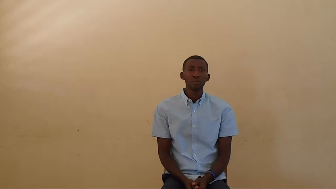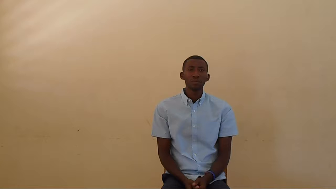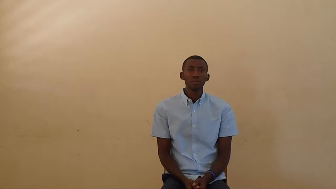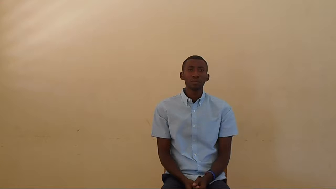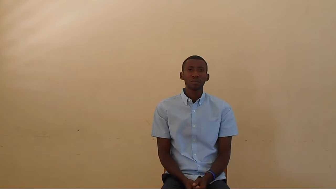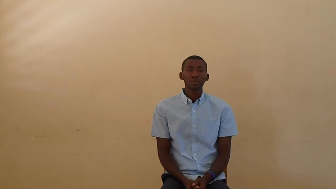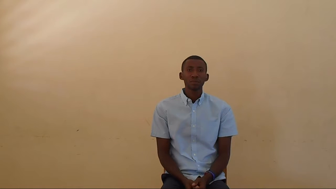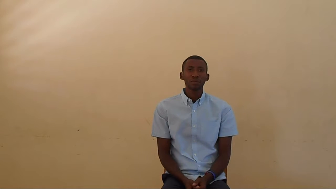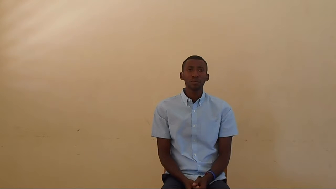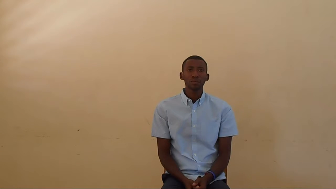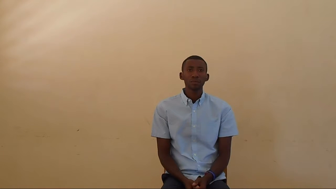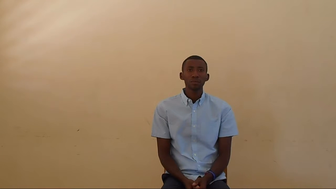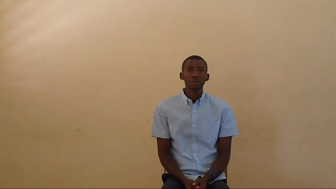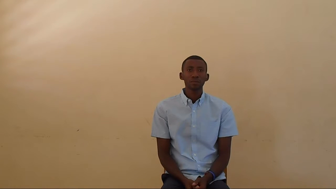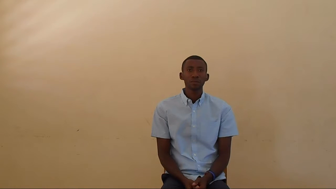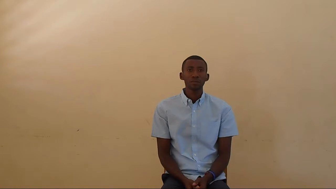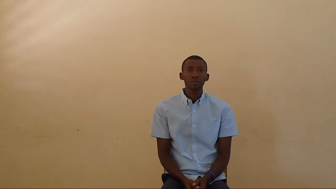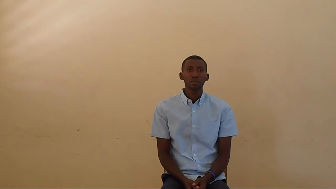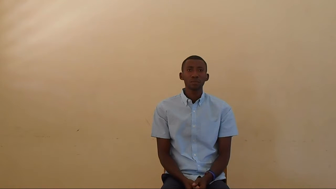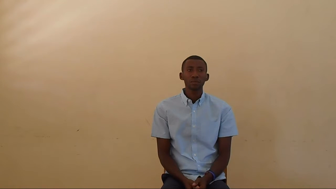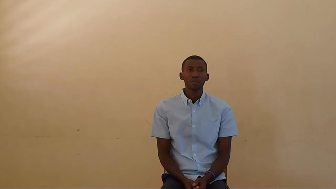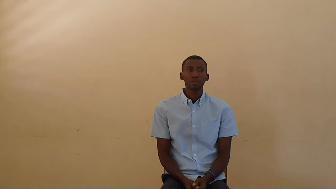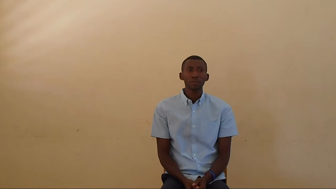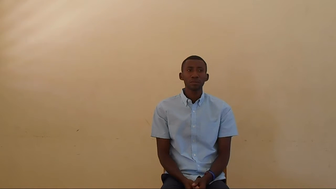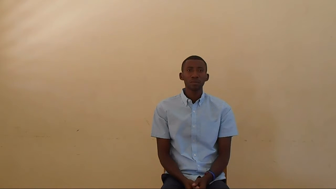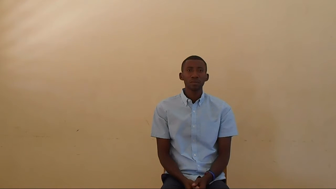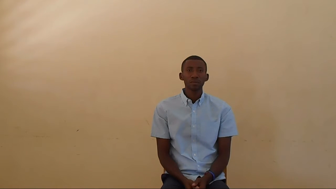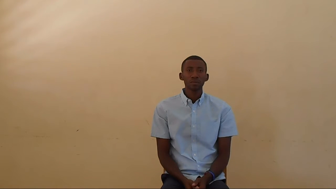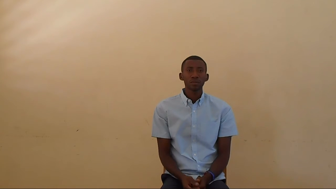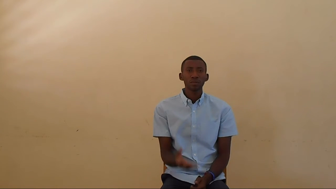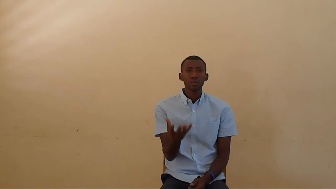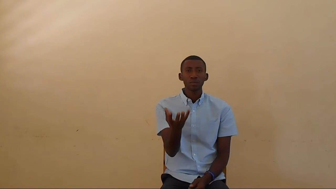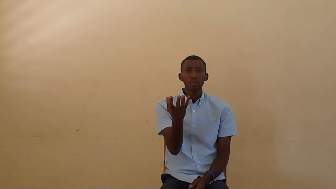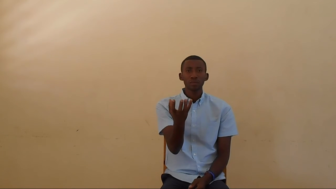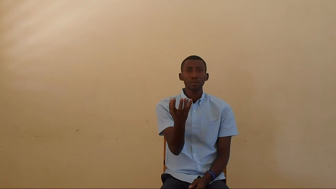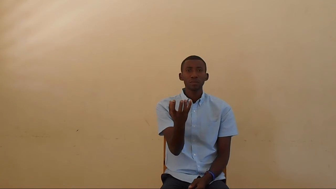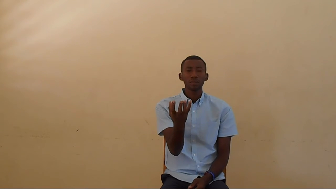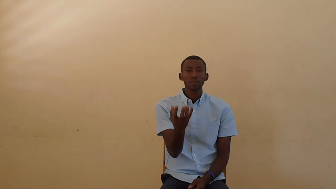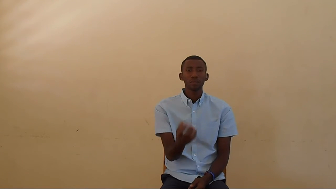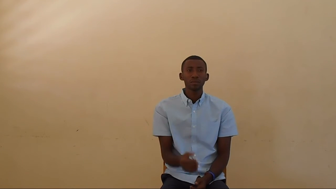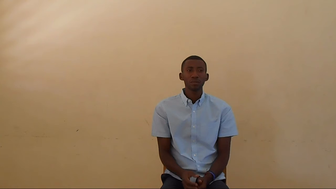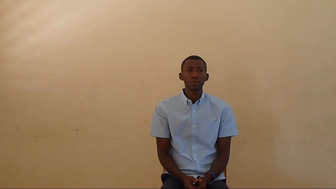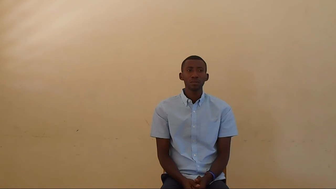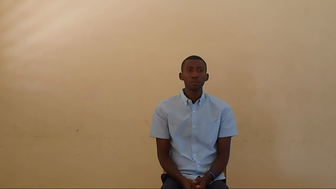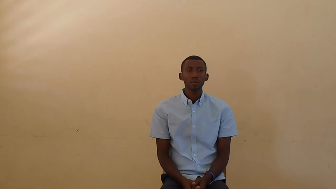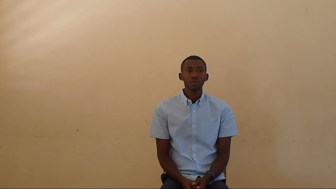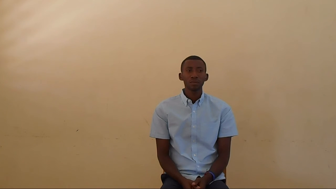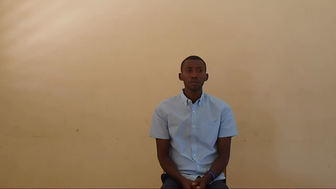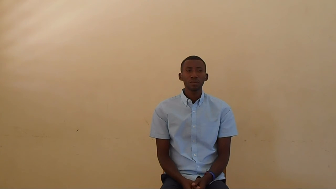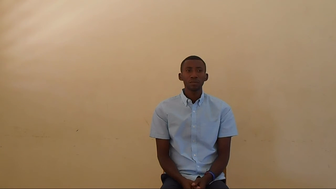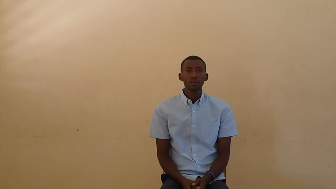rock